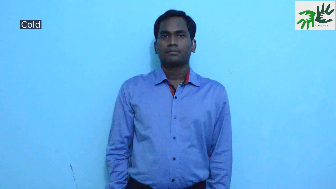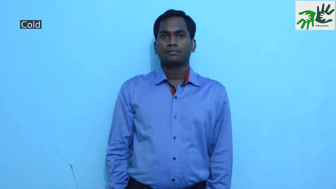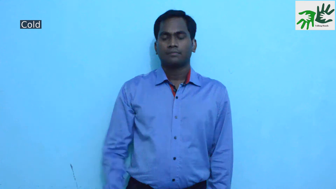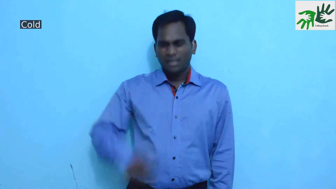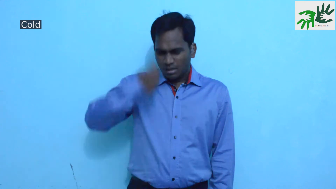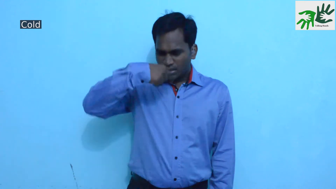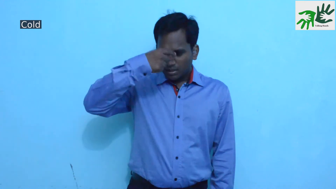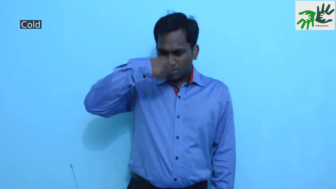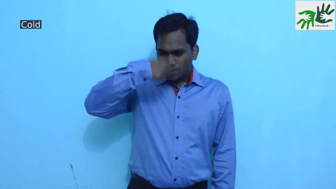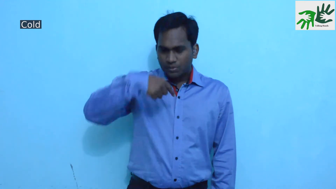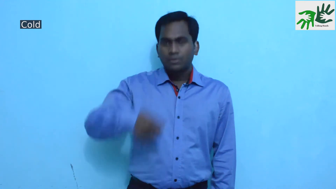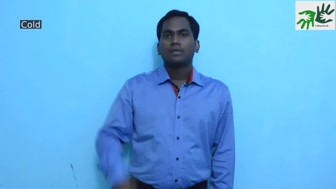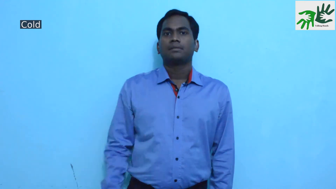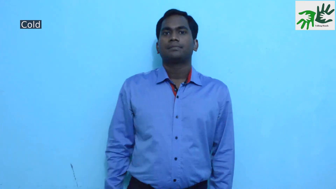Cold